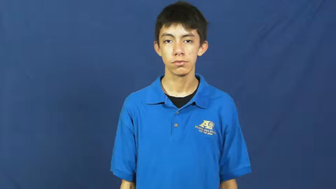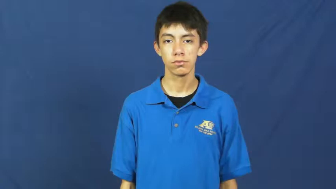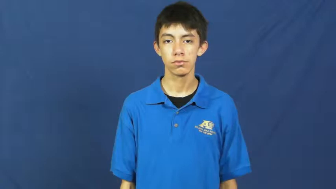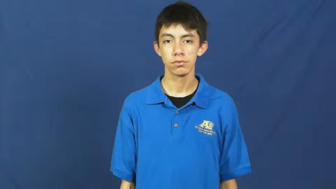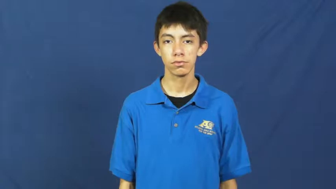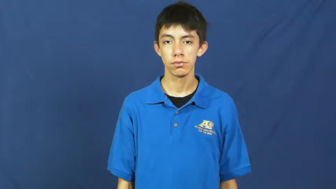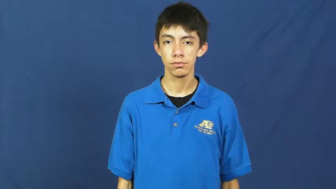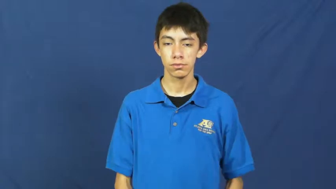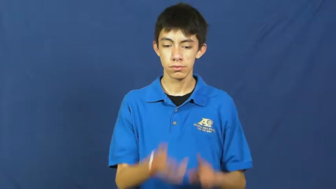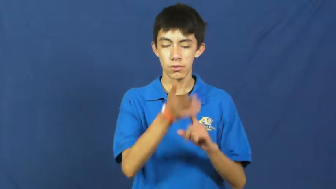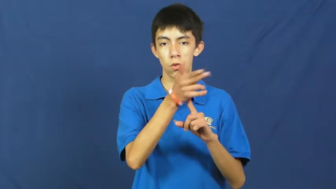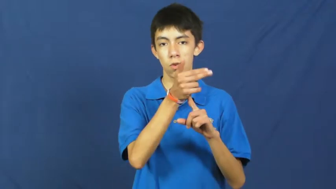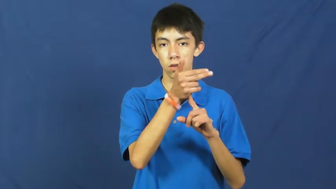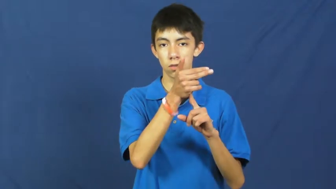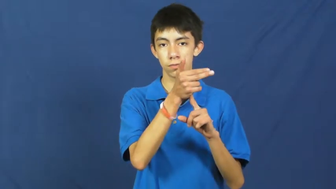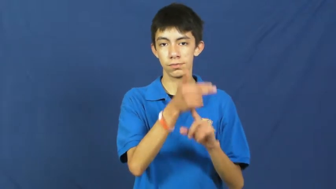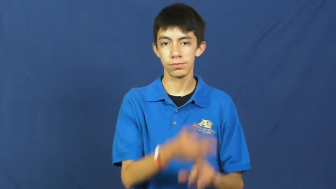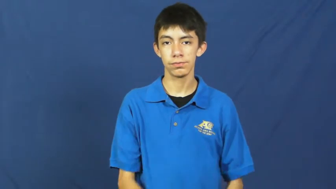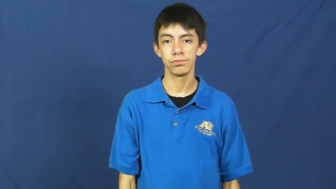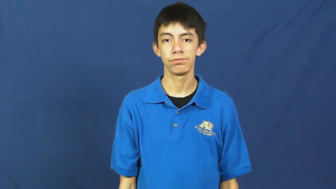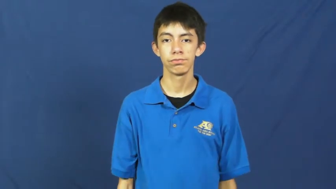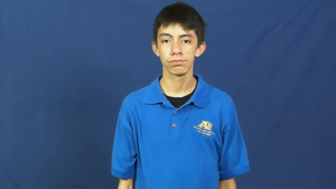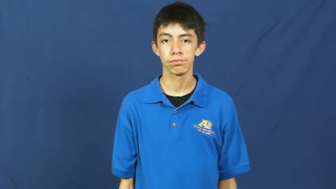hotel,hostel